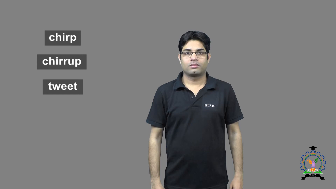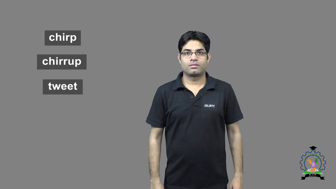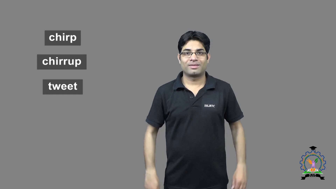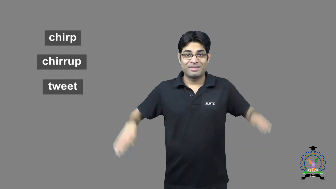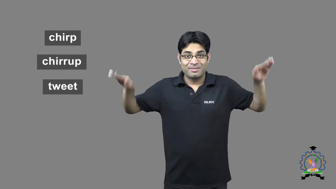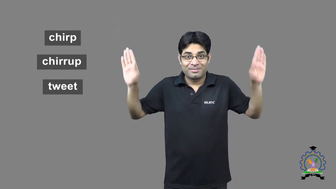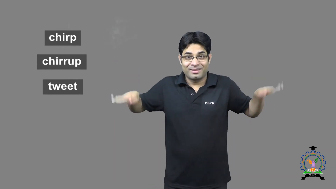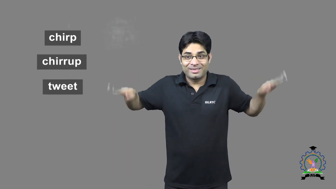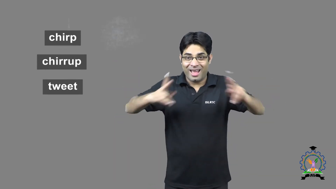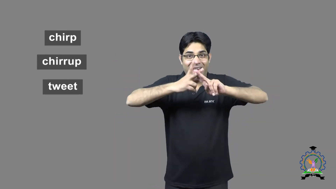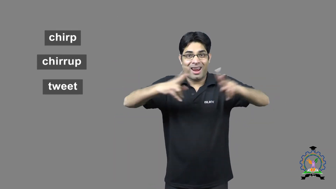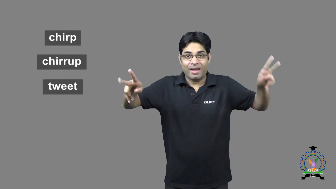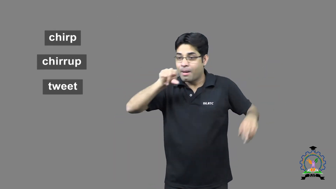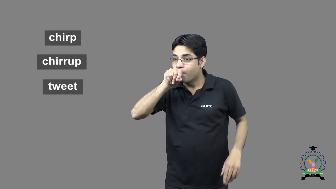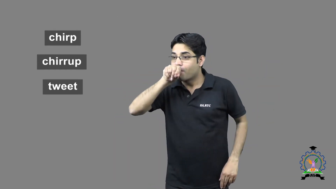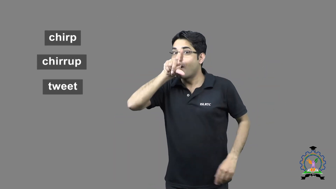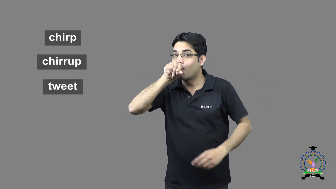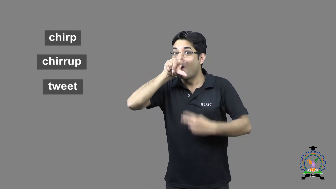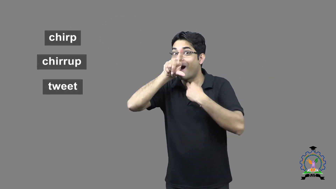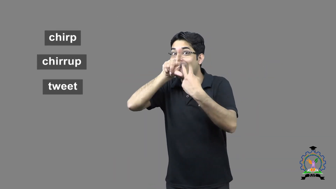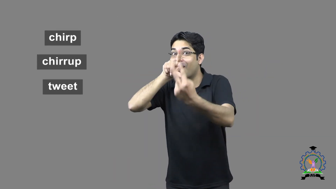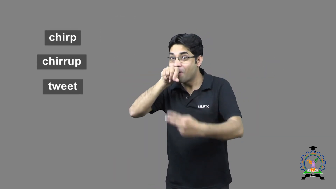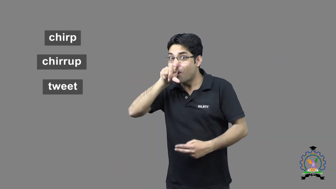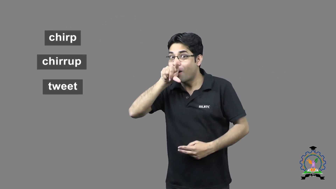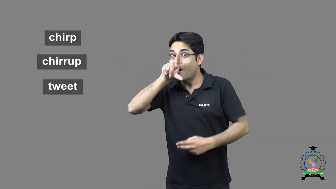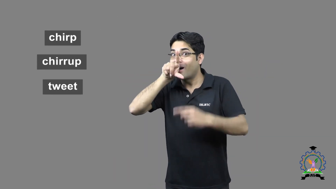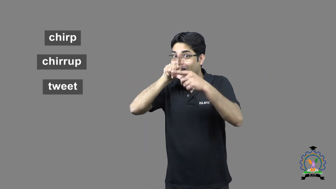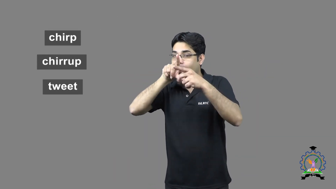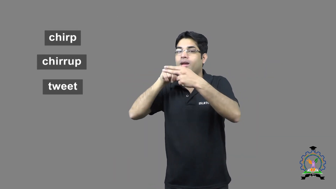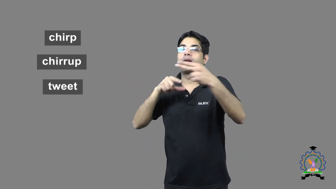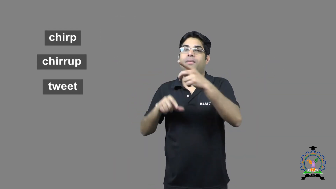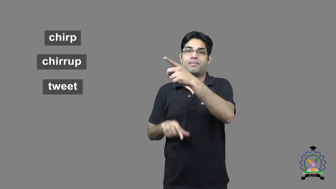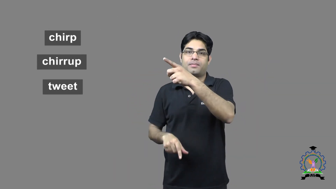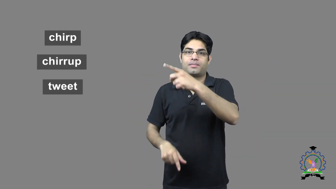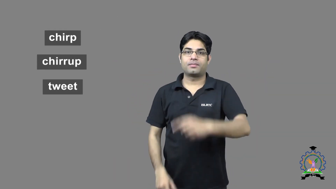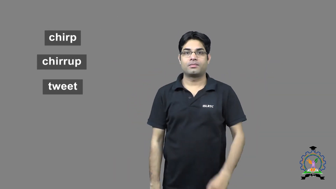chirp, chirrup, tweet